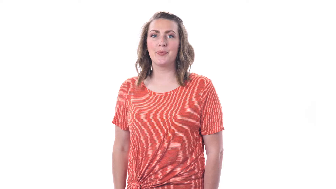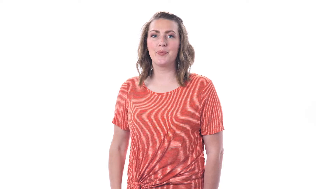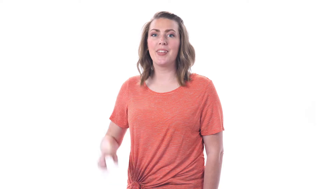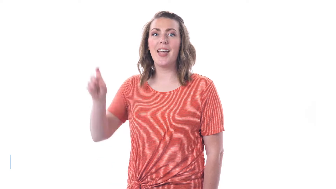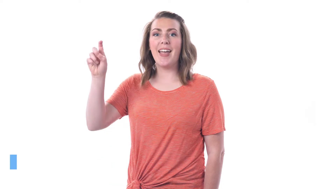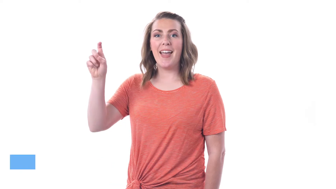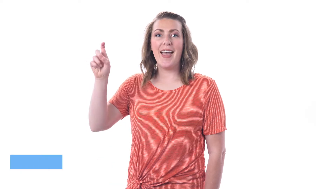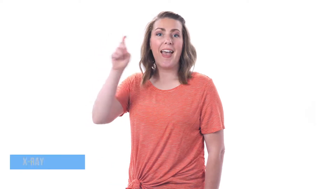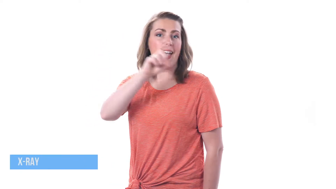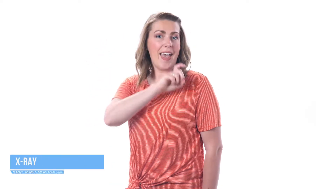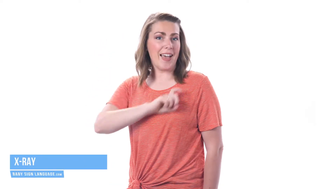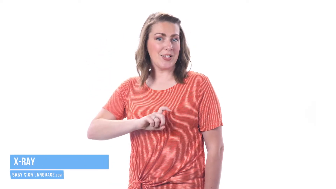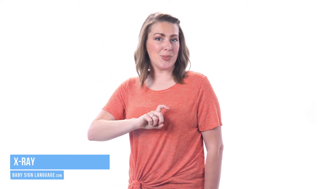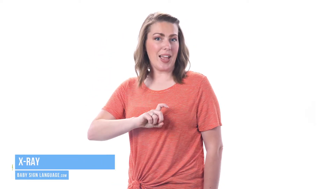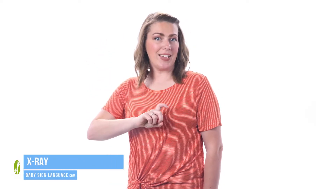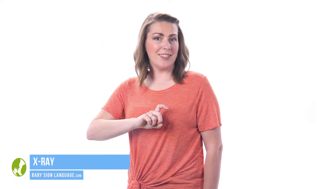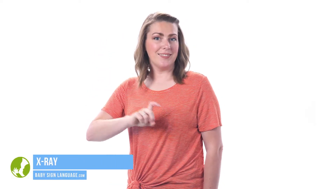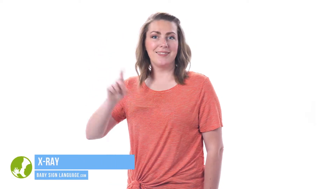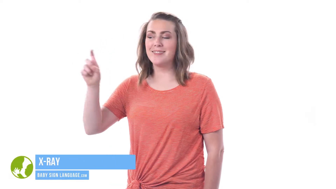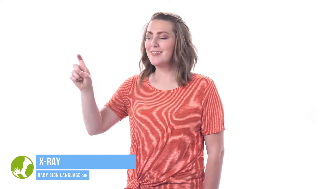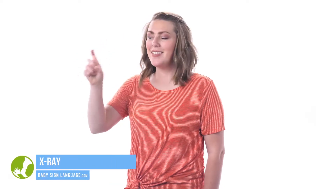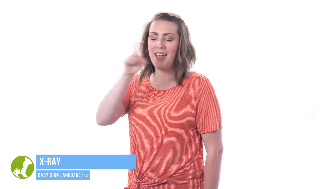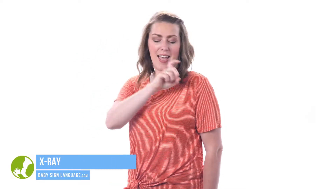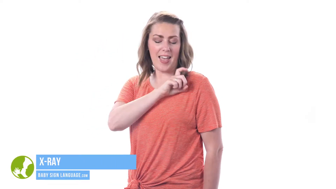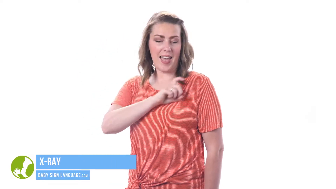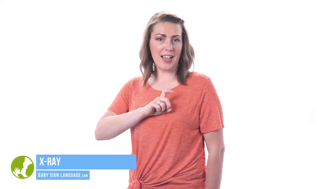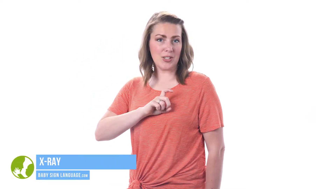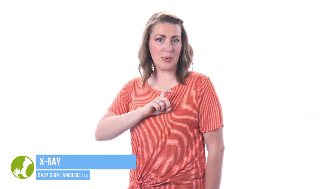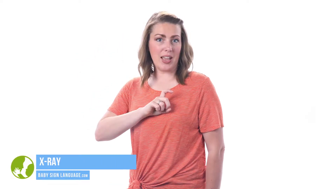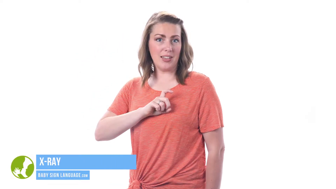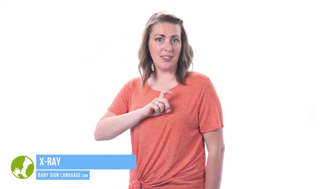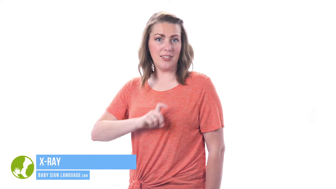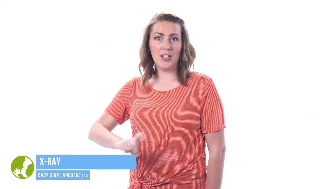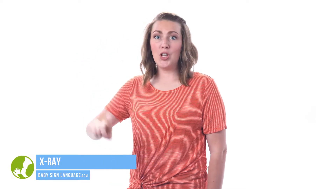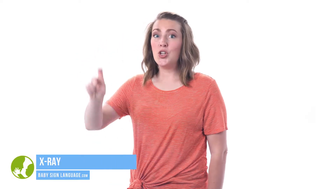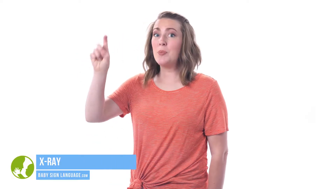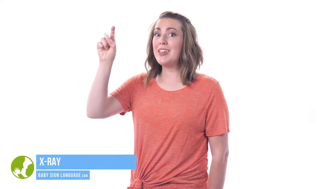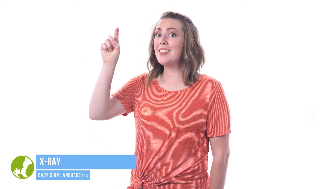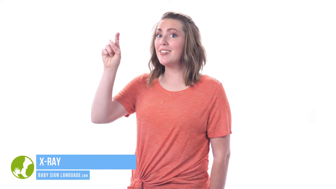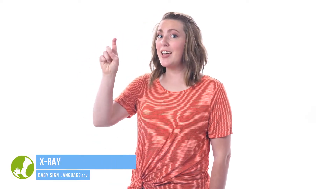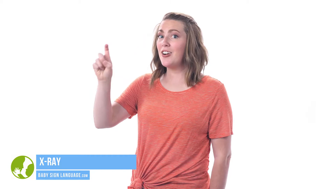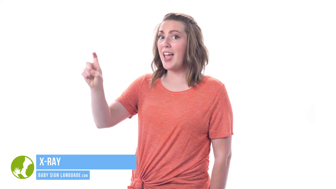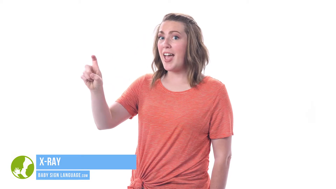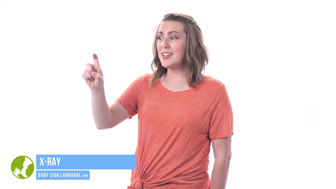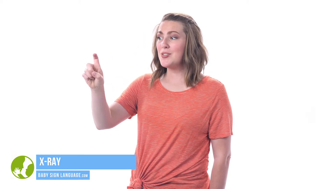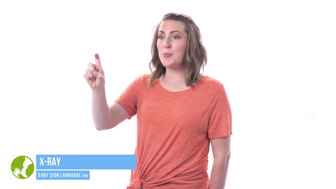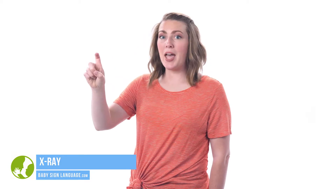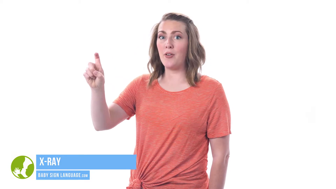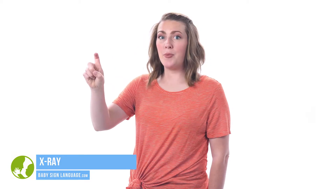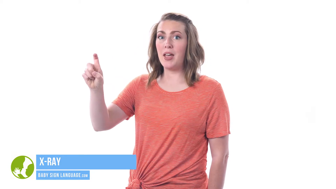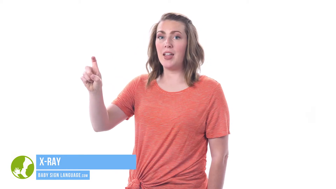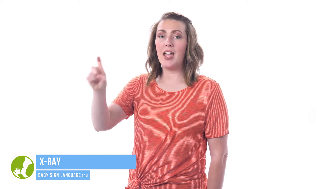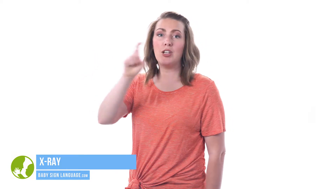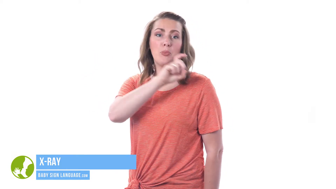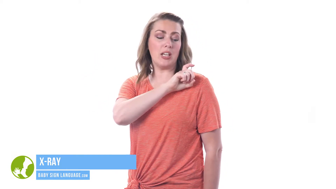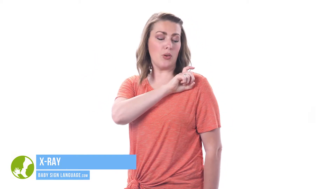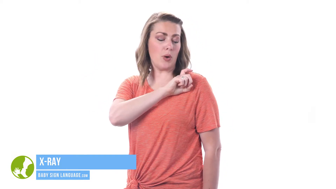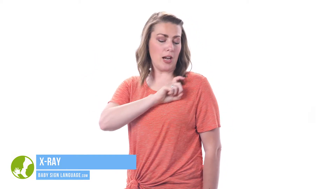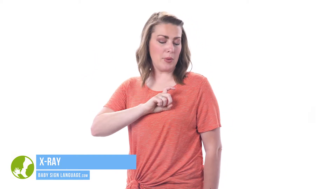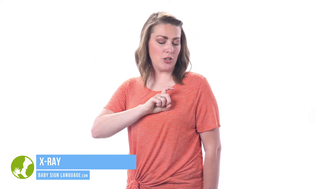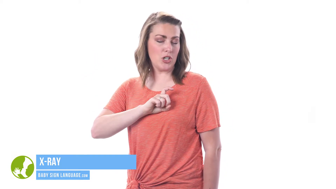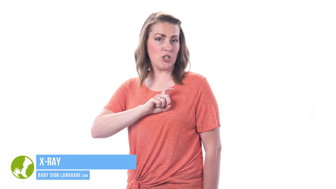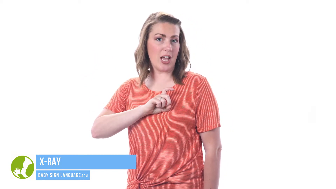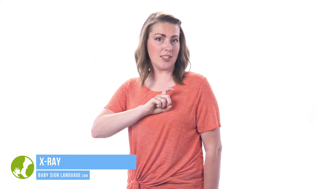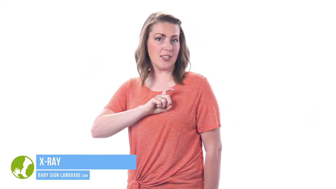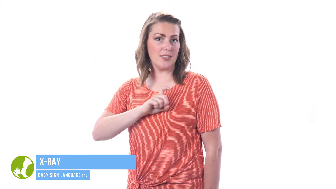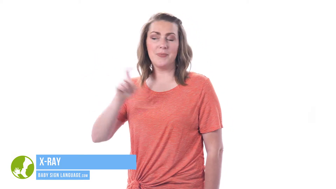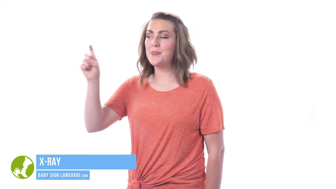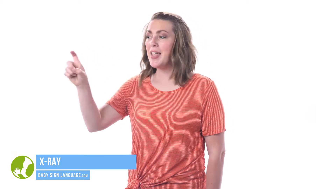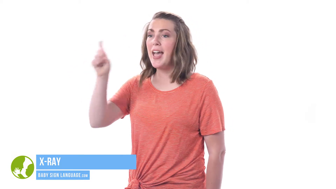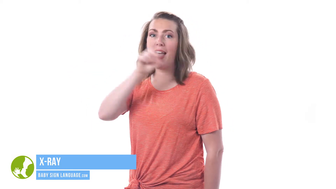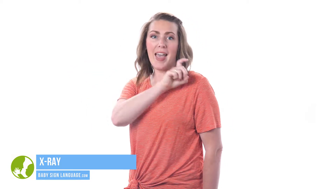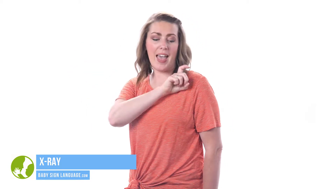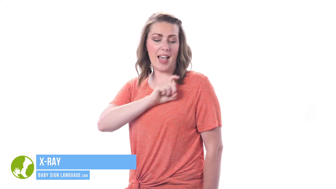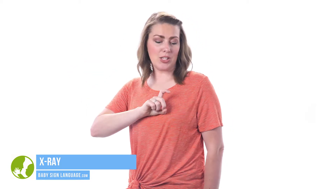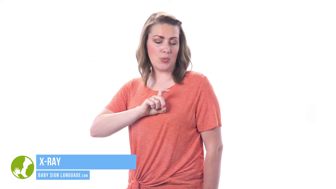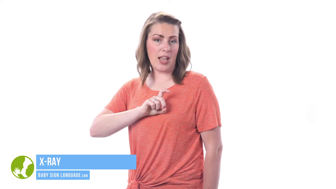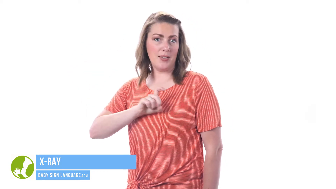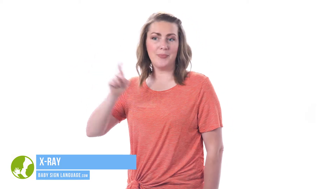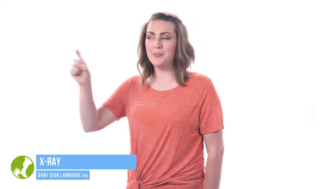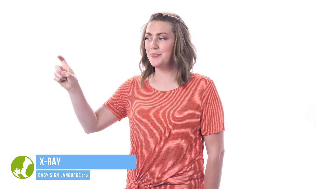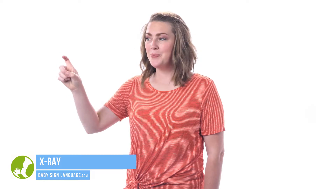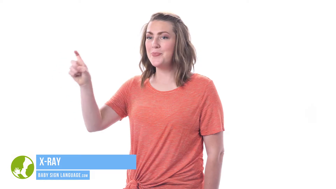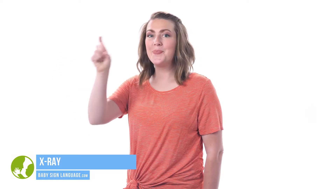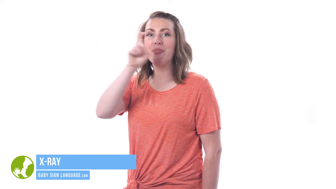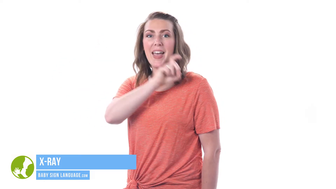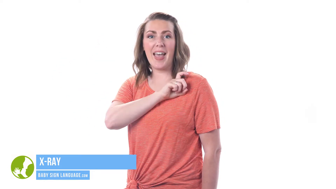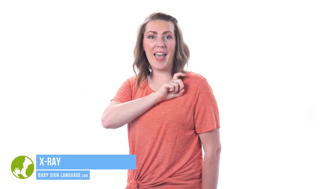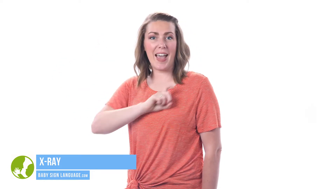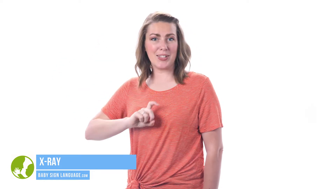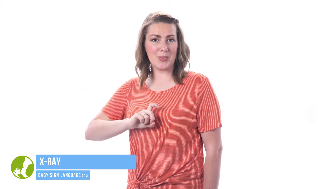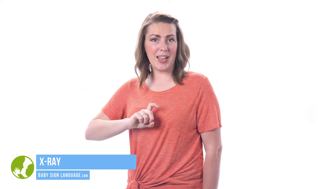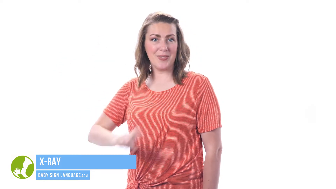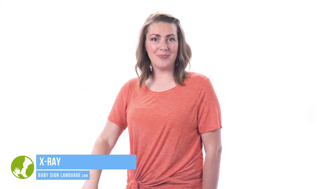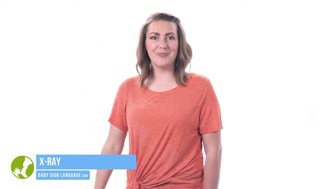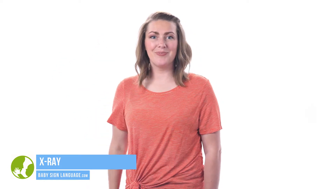X-ray